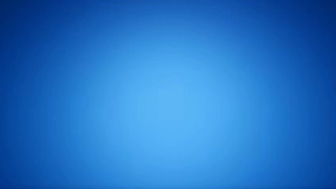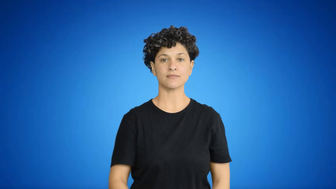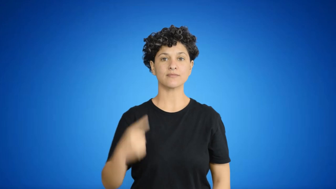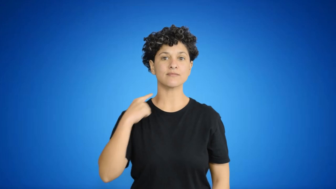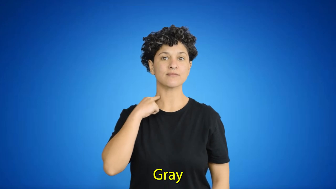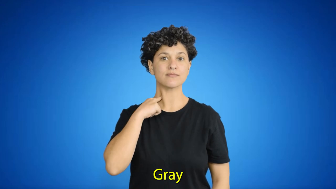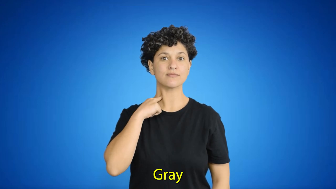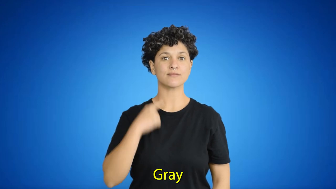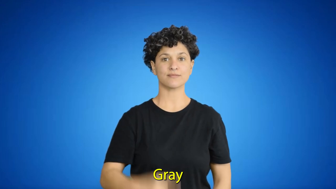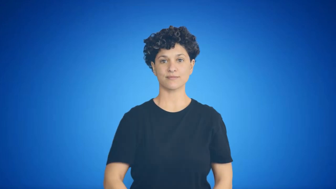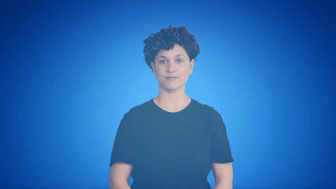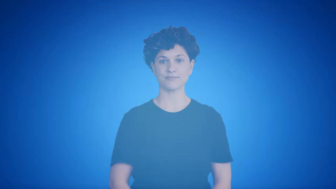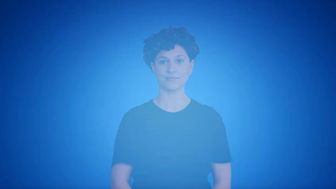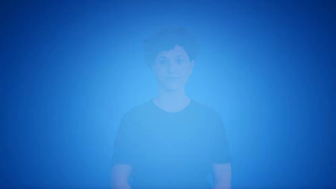Gray - grey